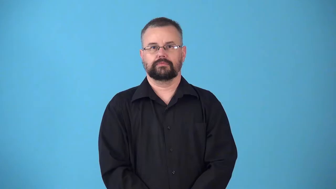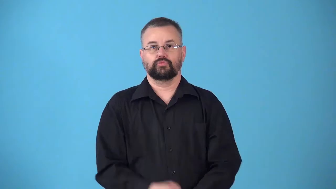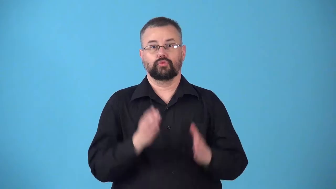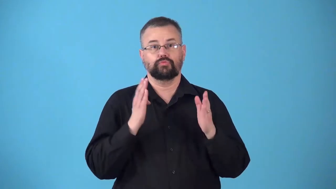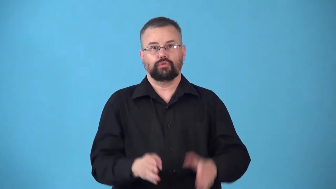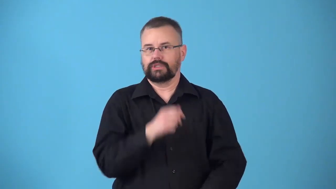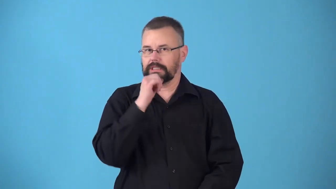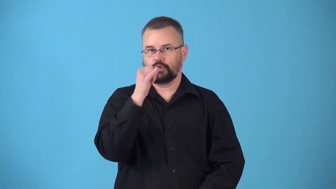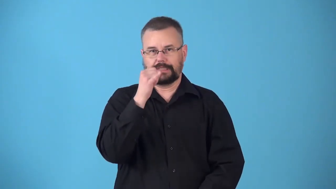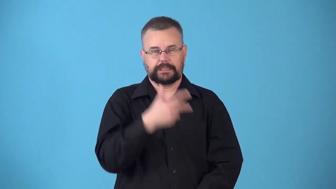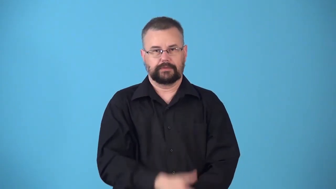nondrinker